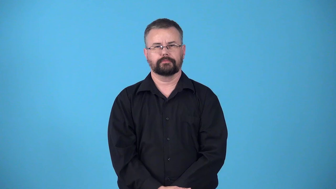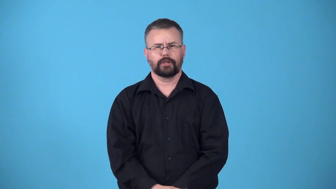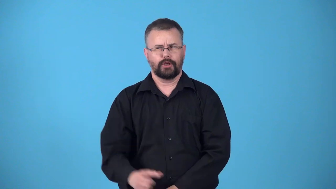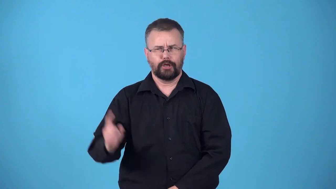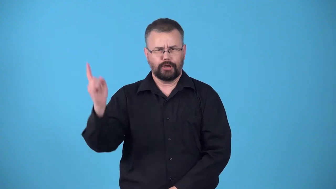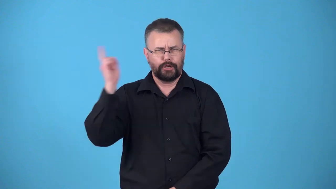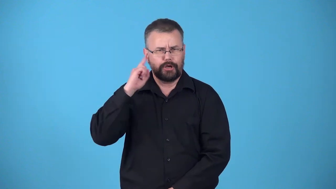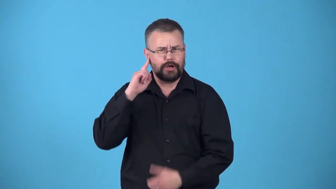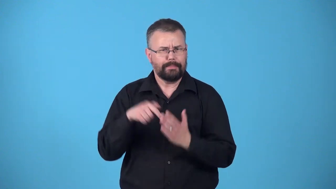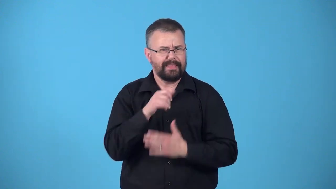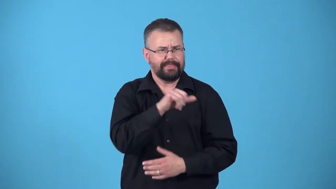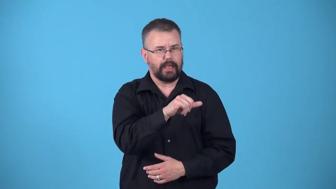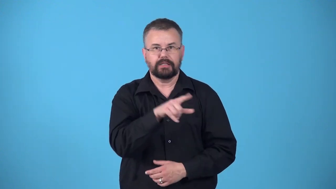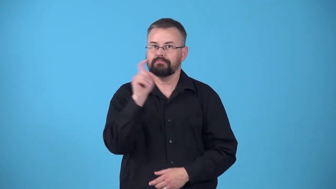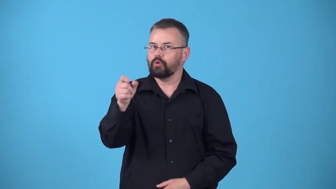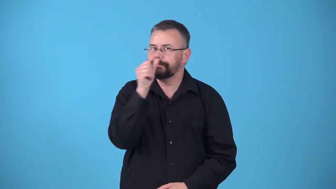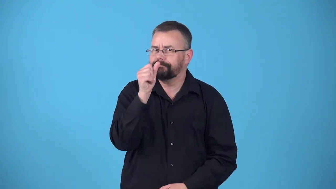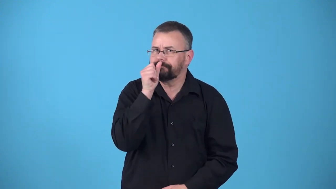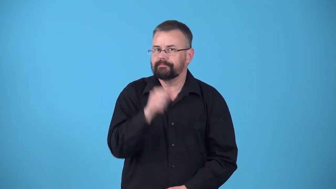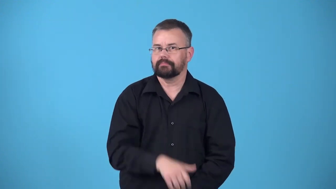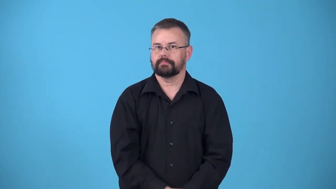get wind of